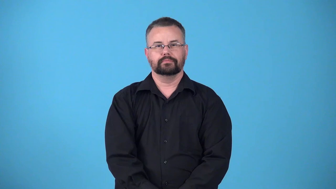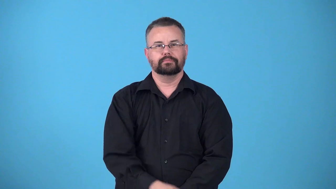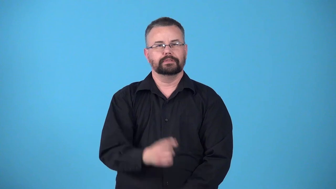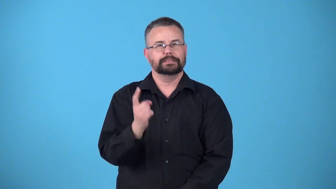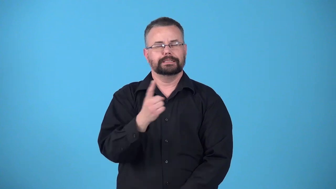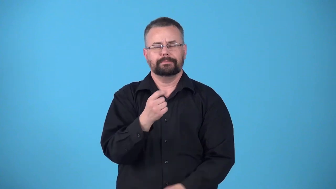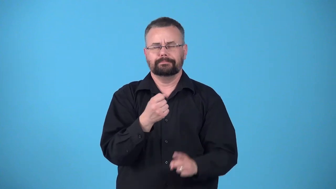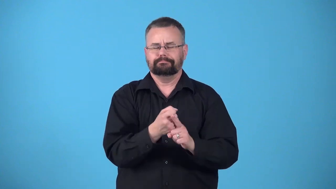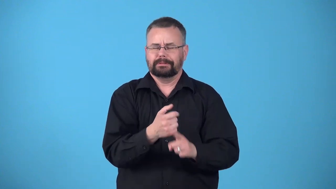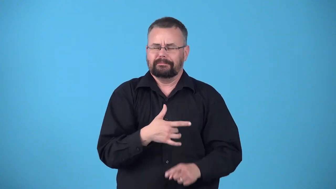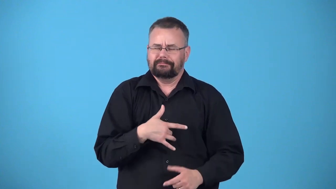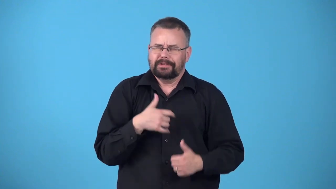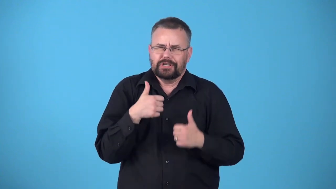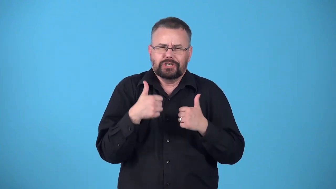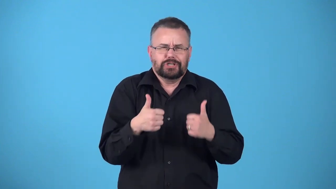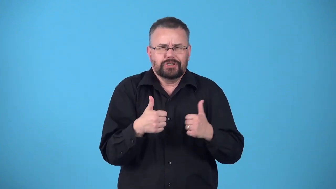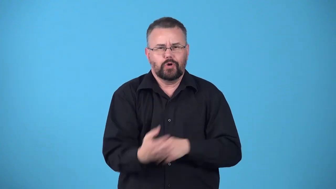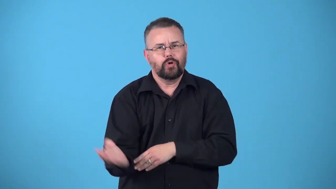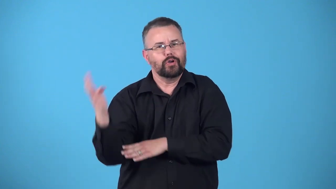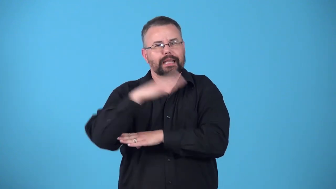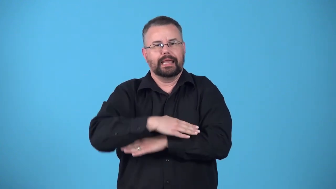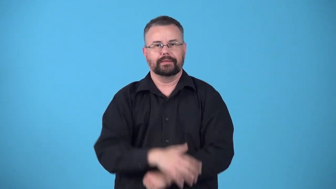brighten up the day,brighten